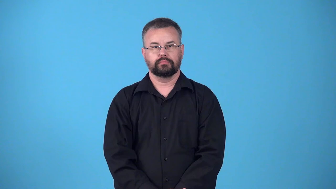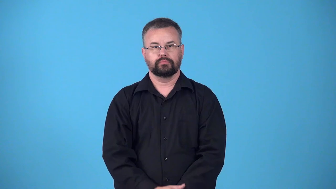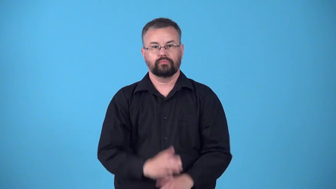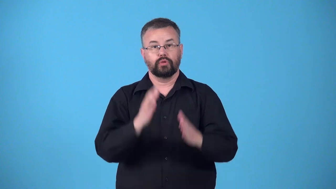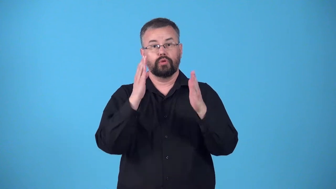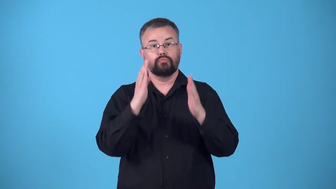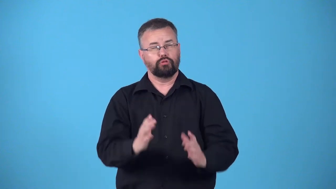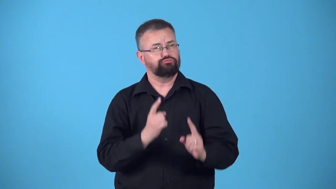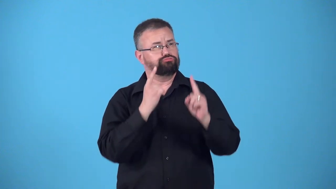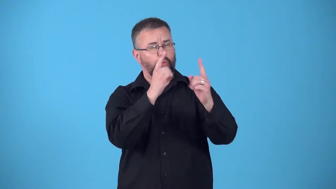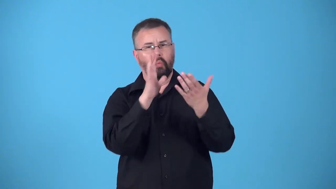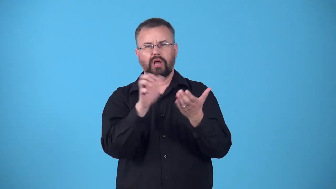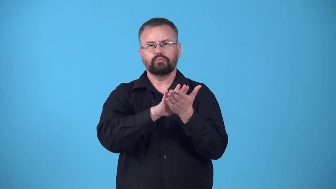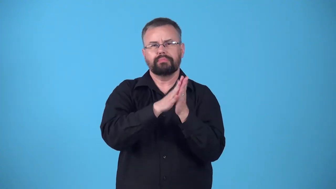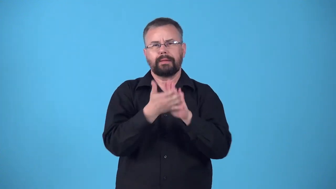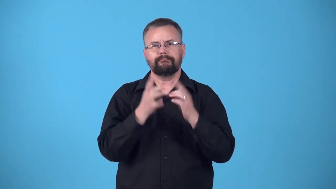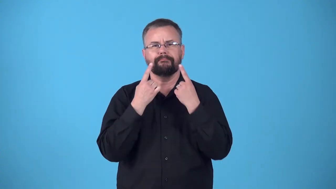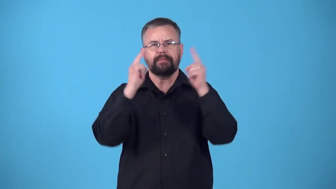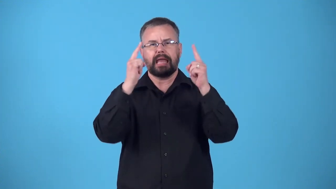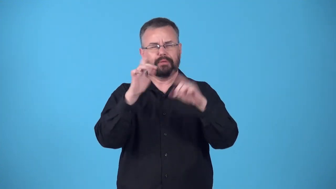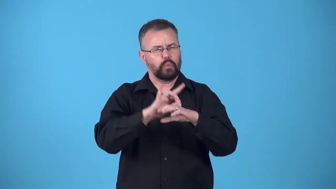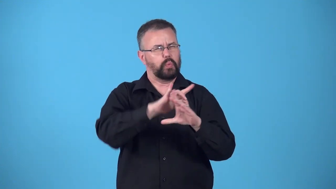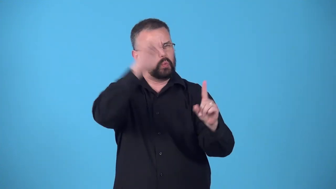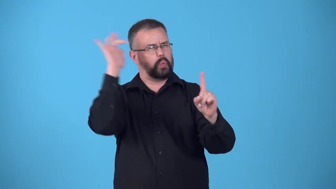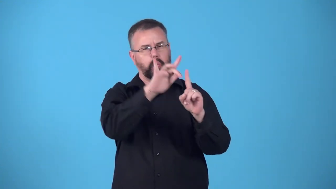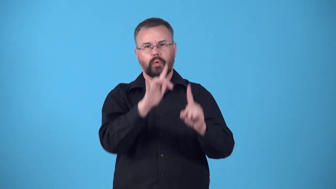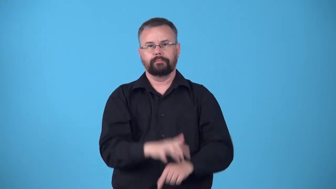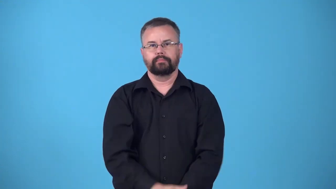glory hound